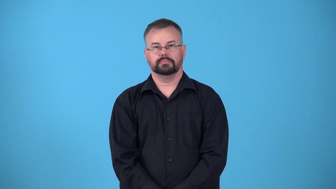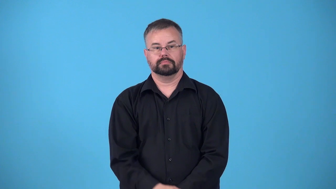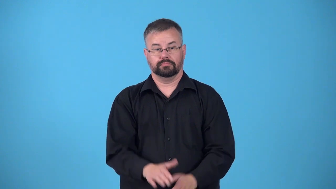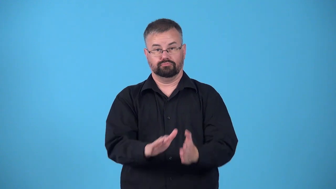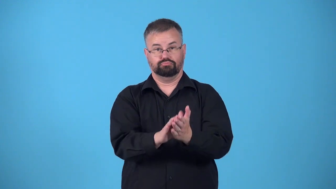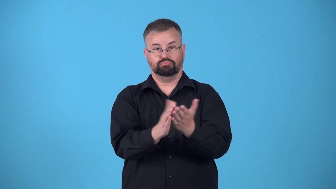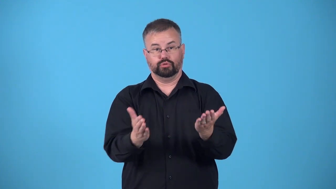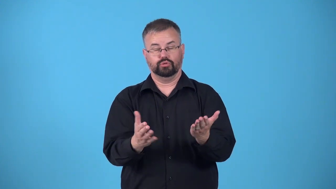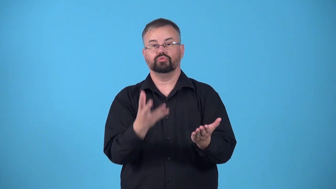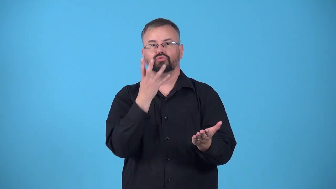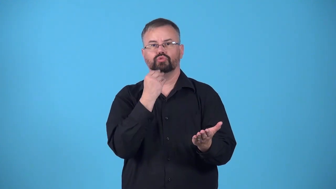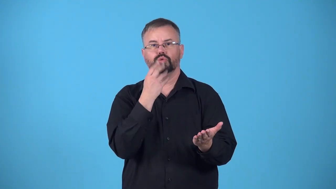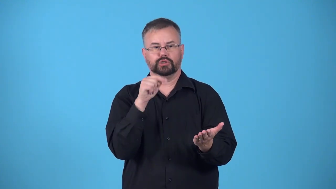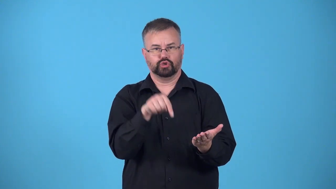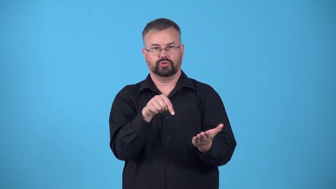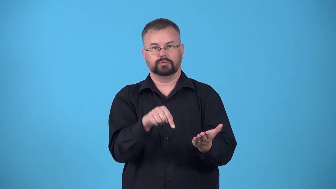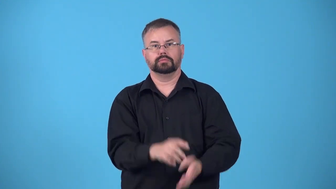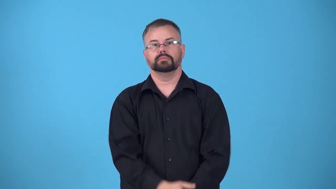torah